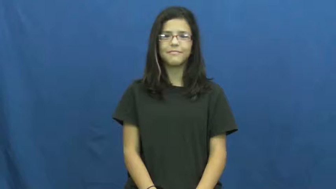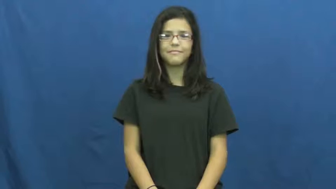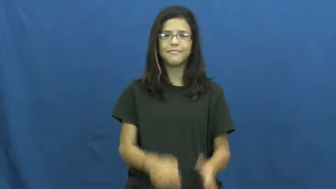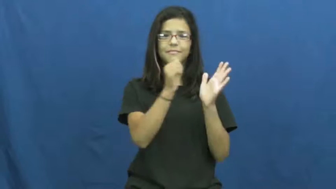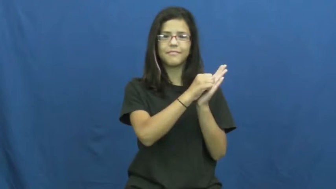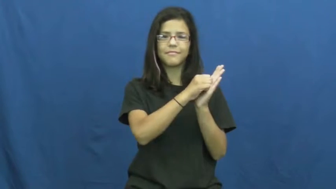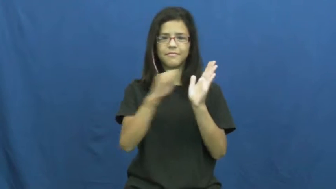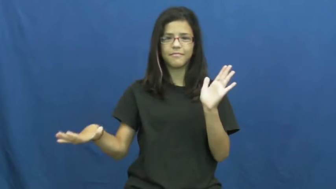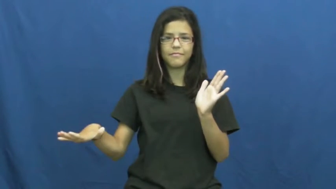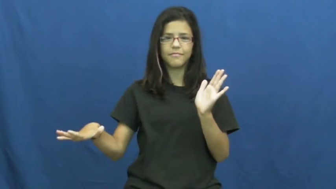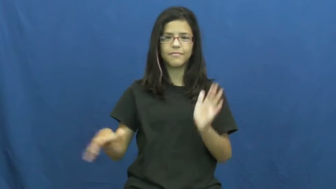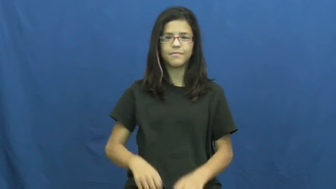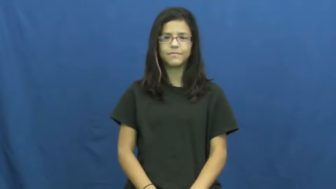get out remove